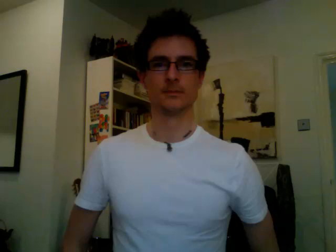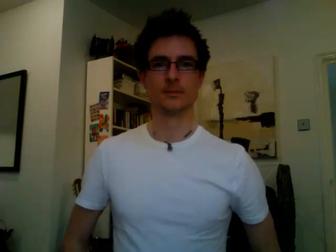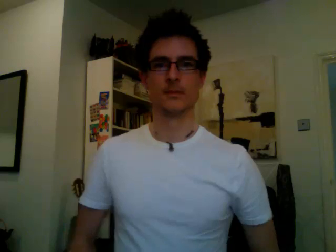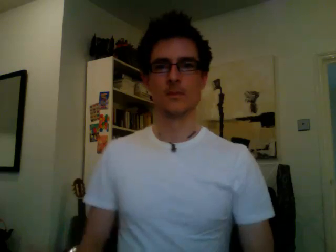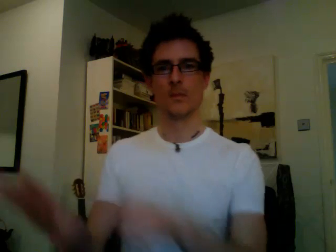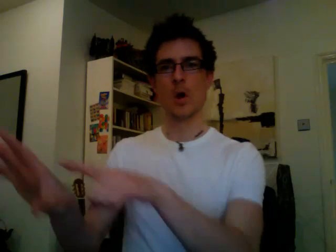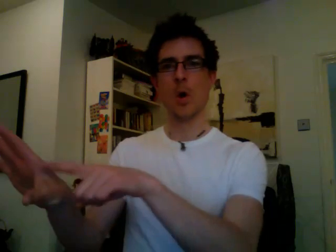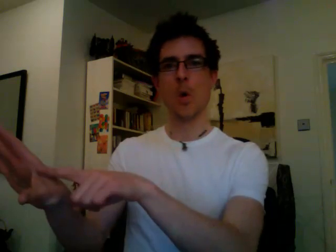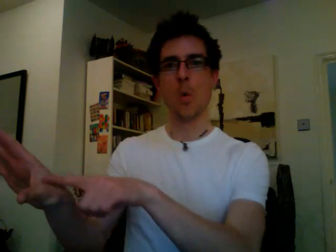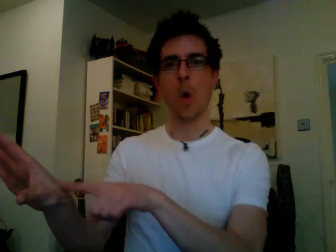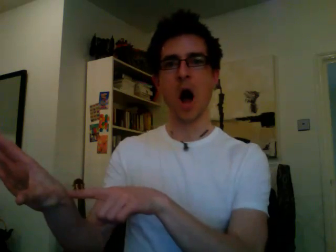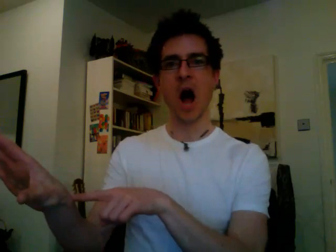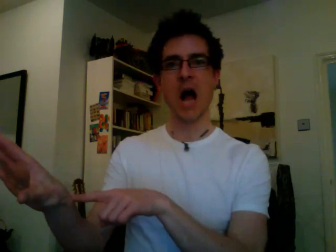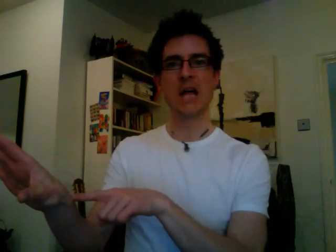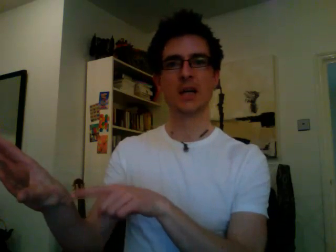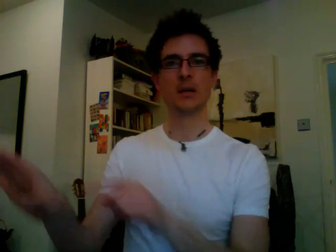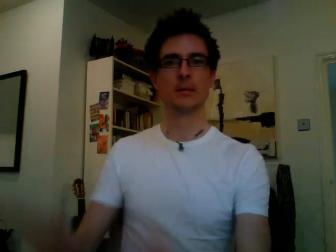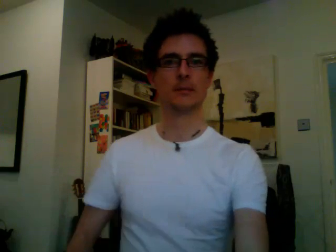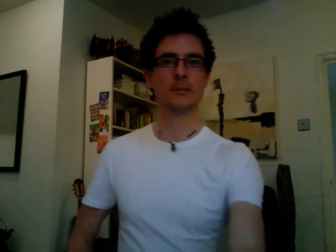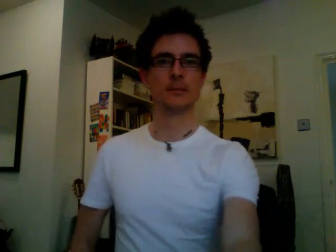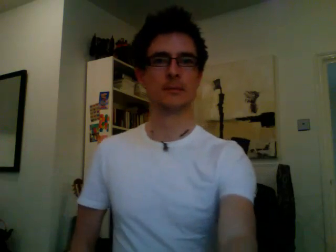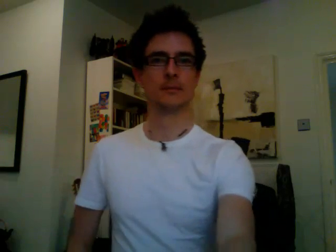Y